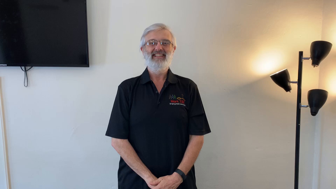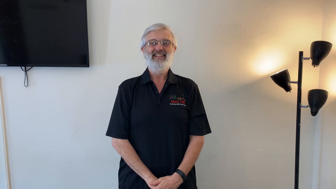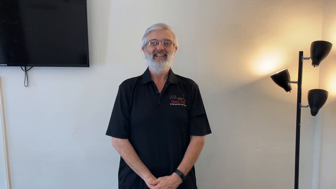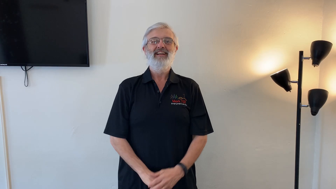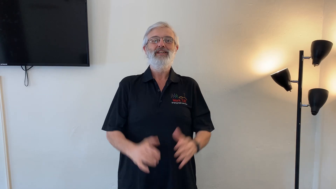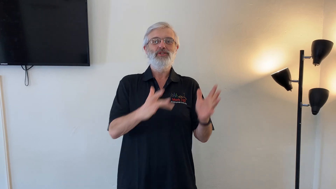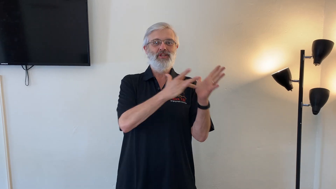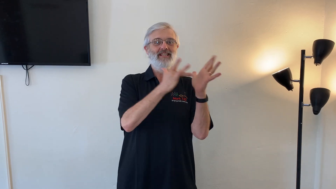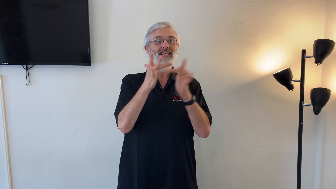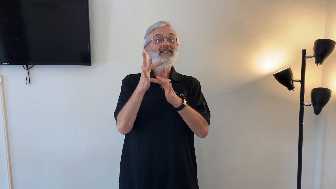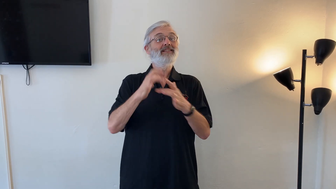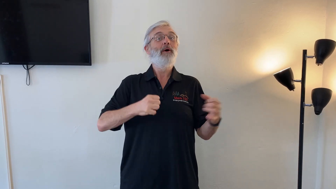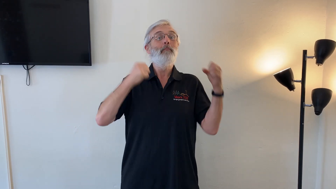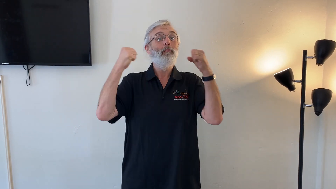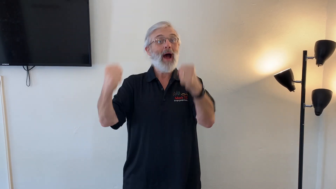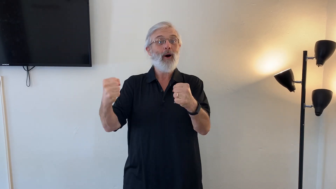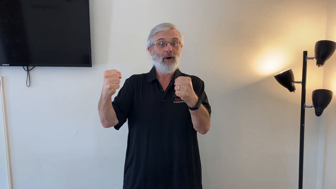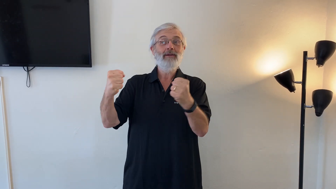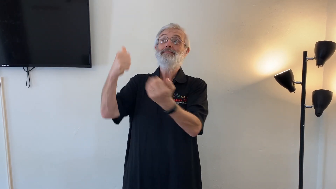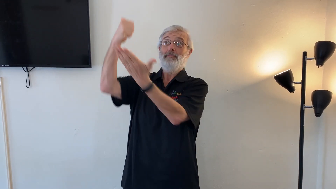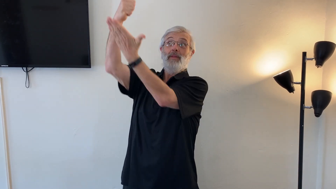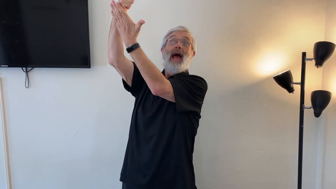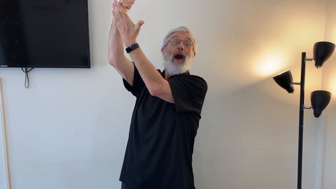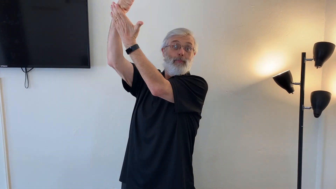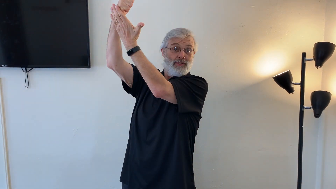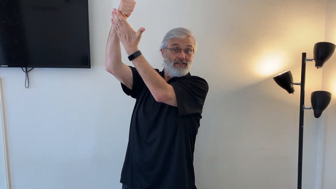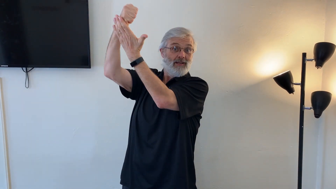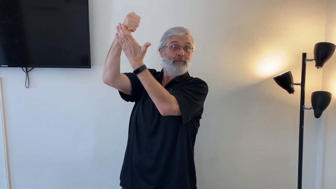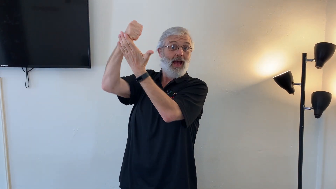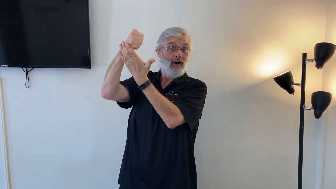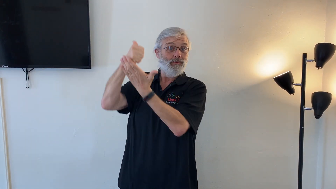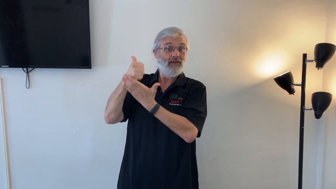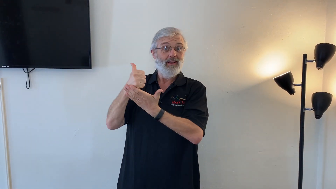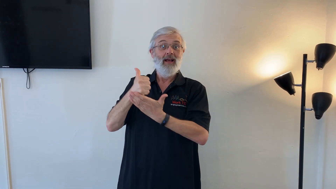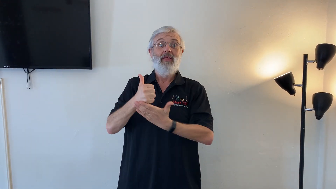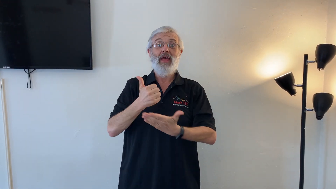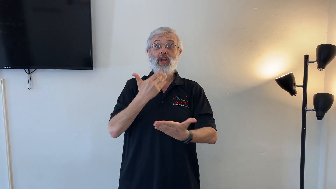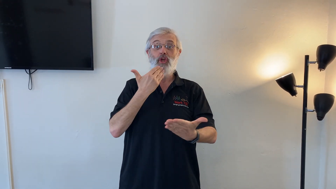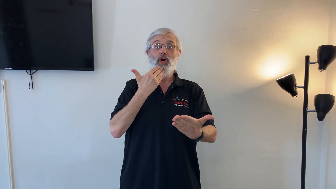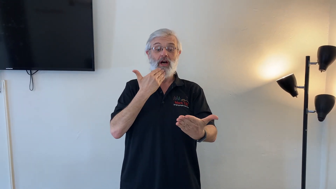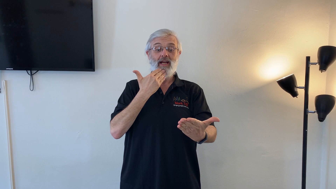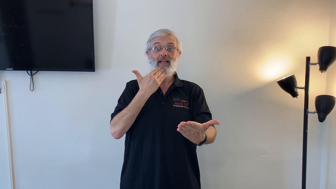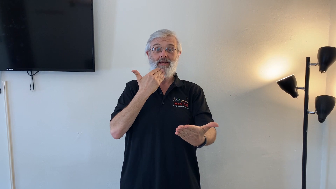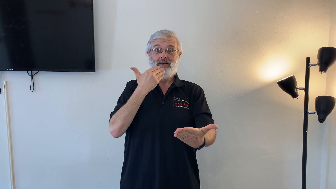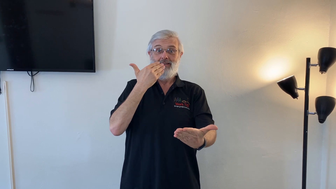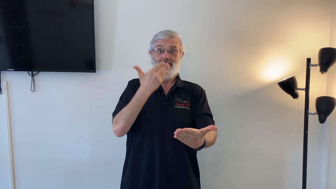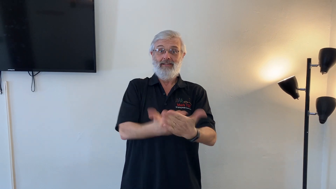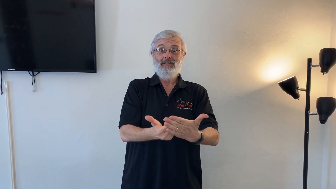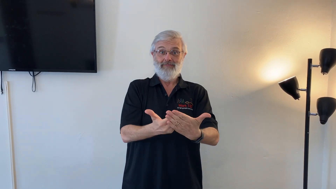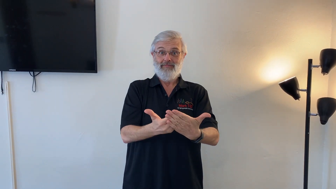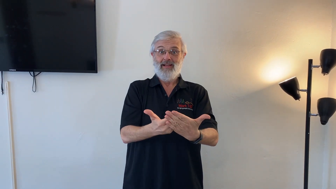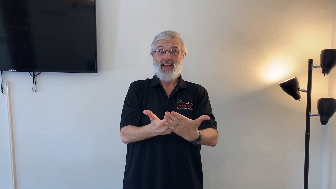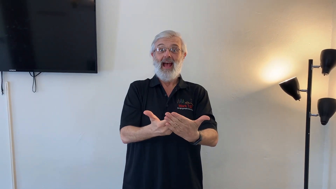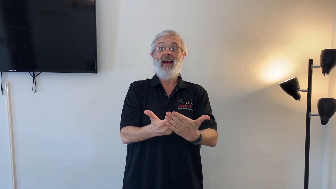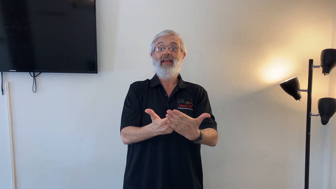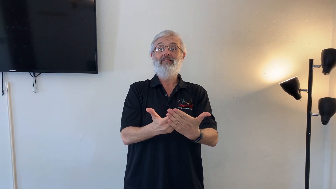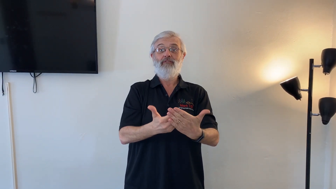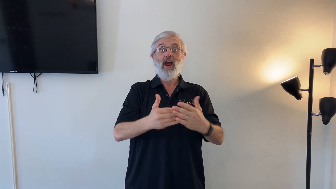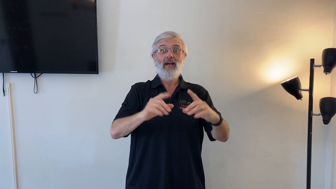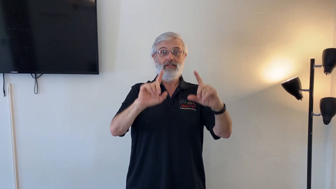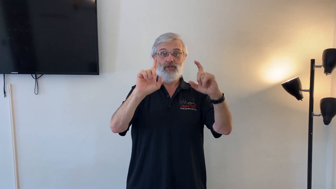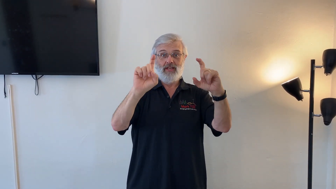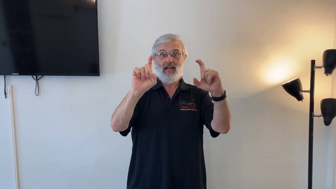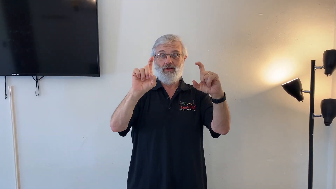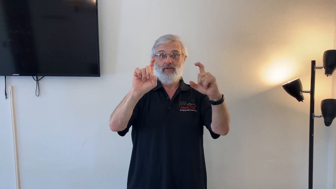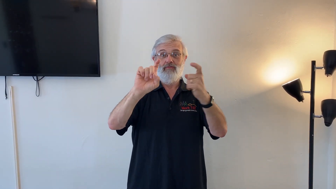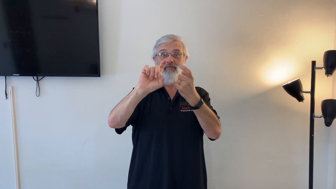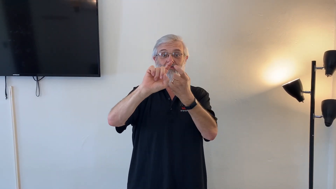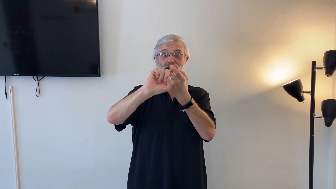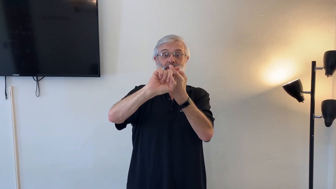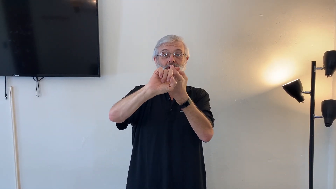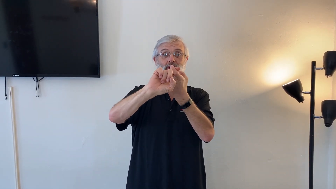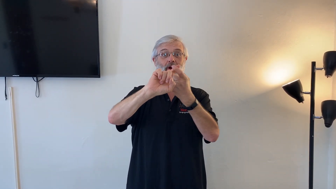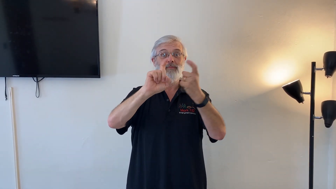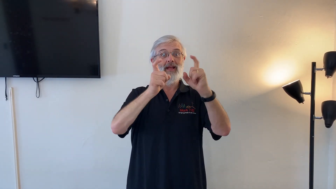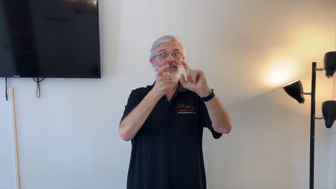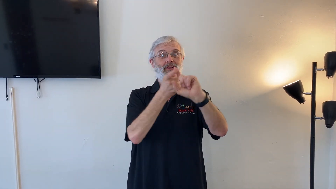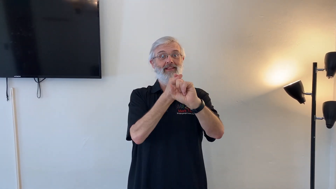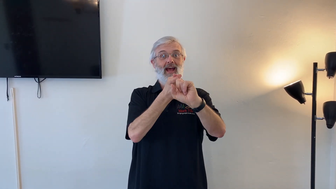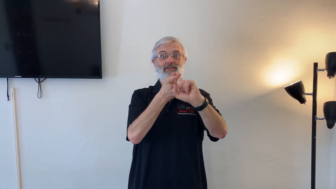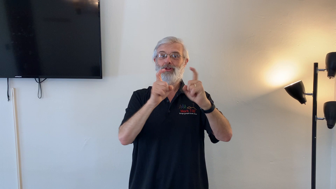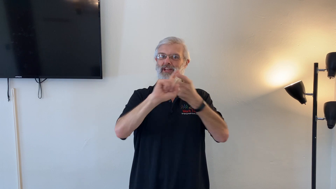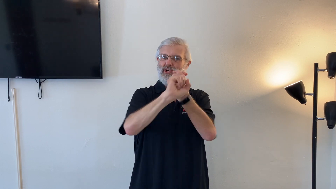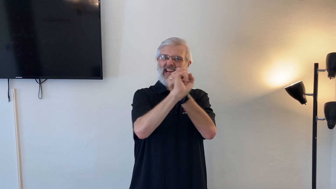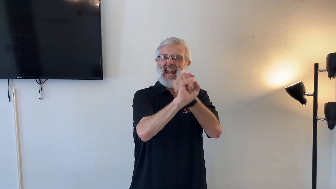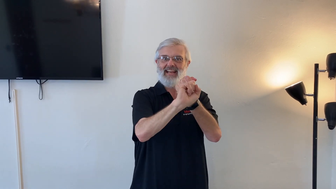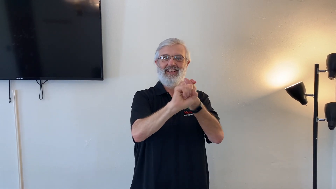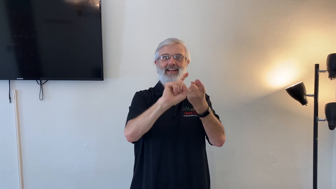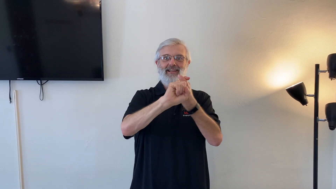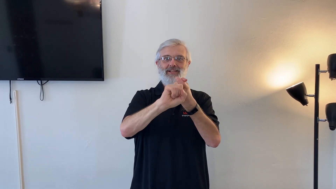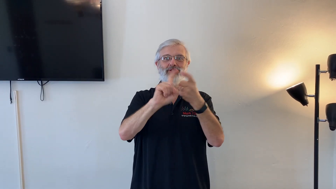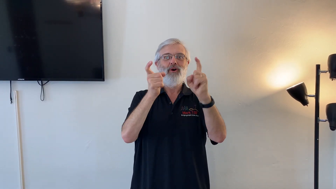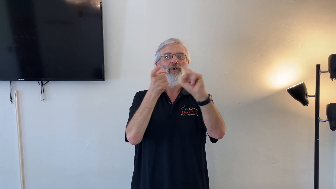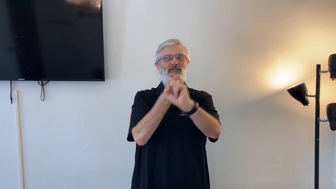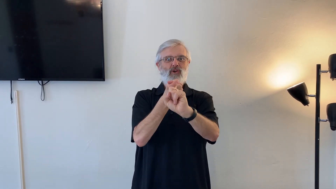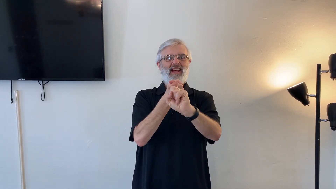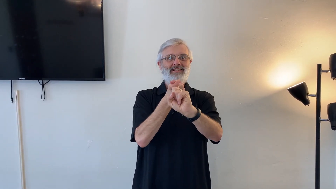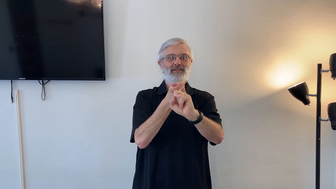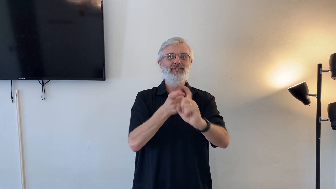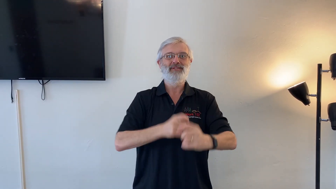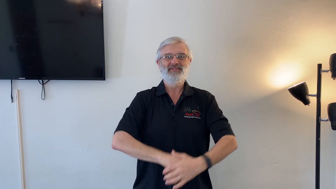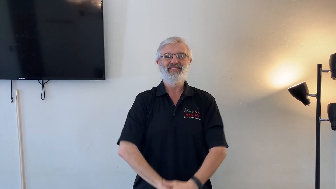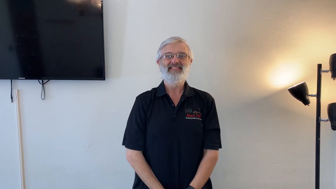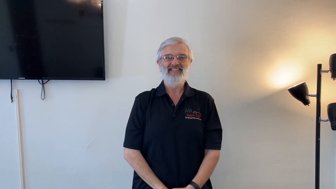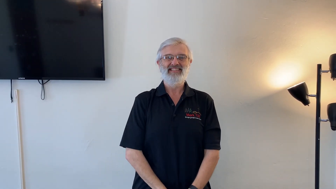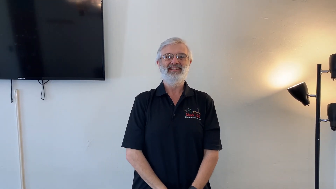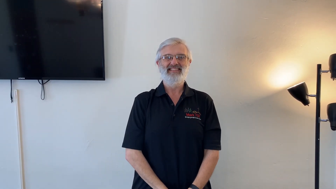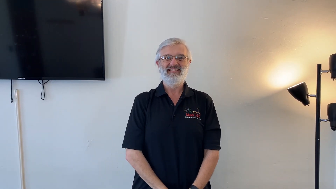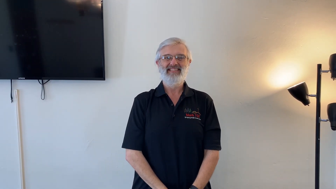Jesus Power Helps us be Good Friends